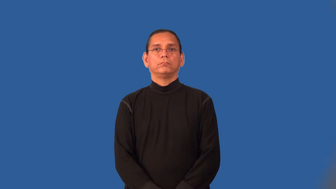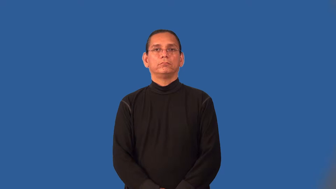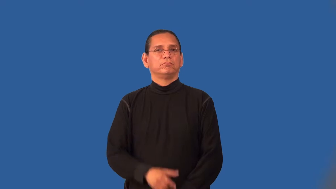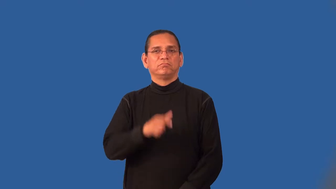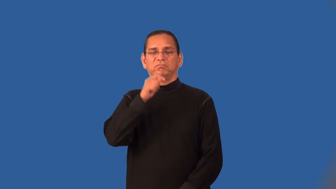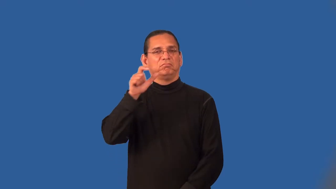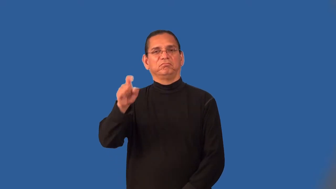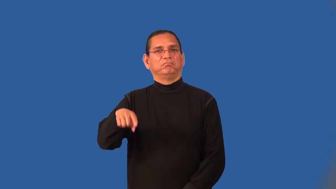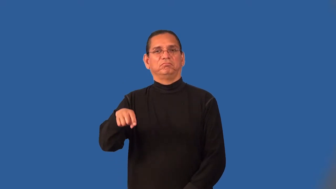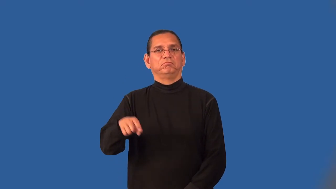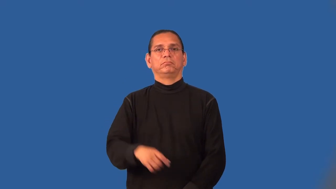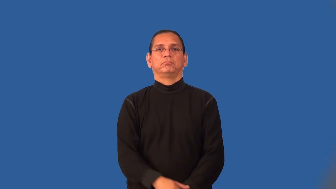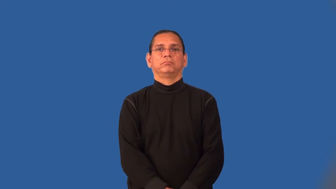needless